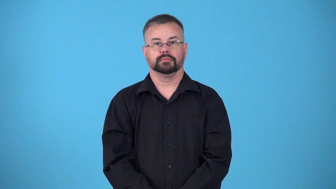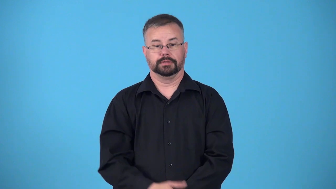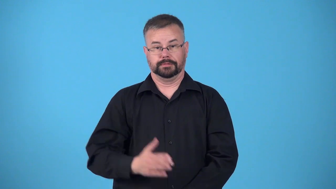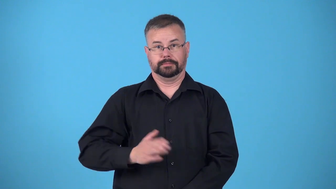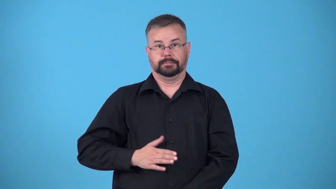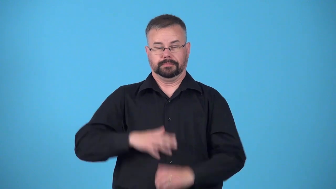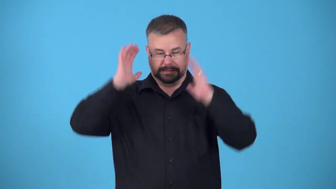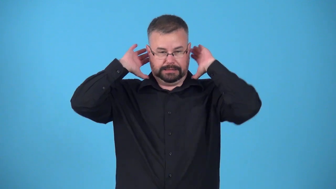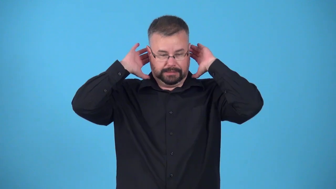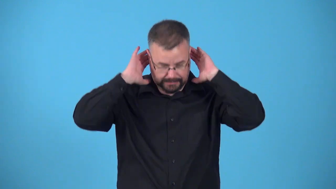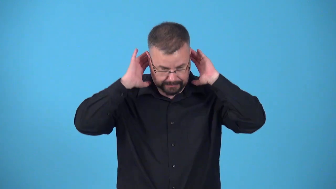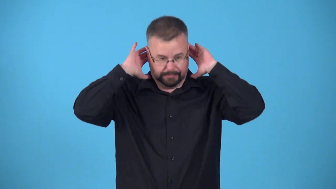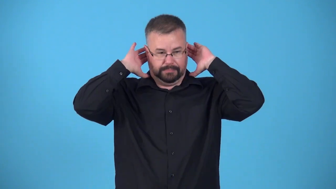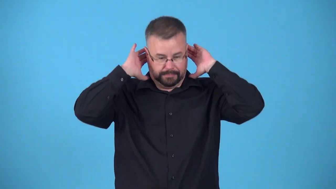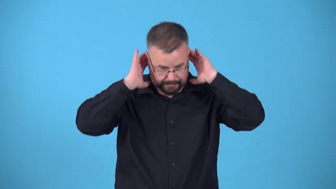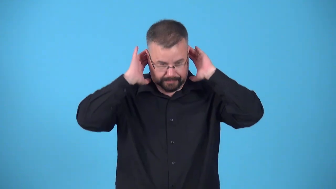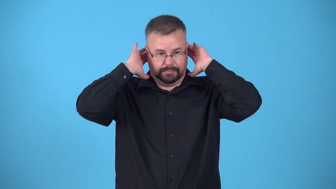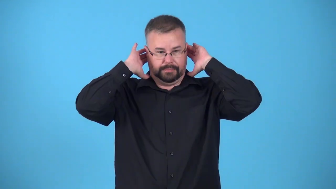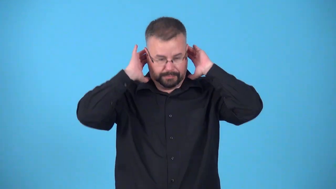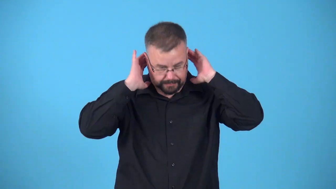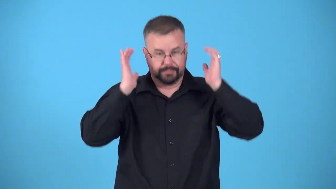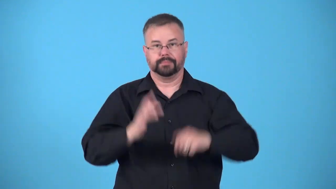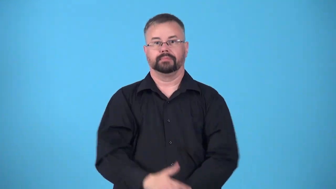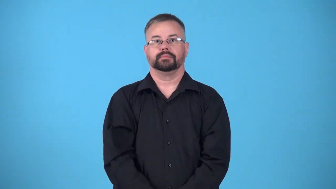sit up exercise